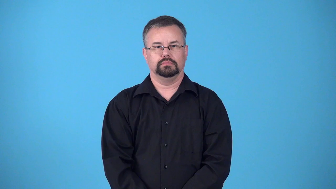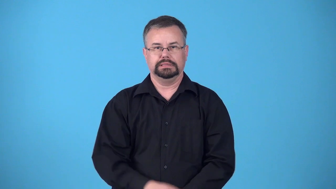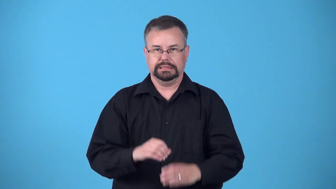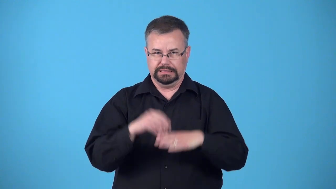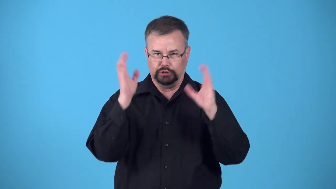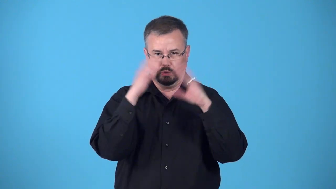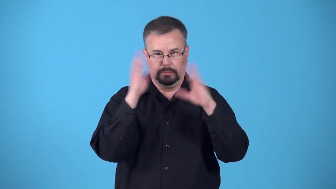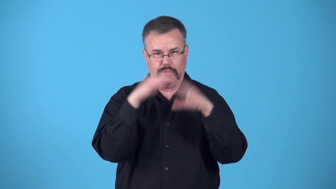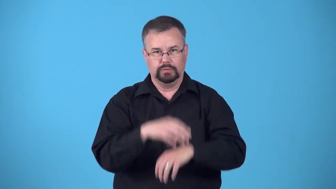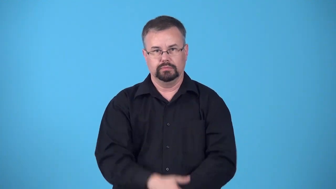on the carpet